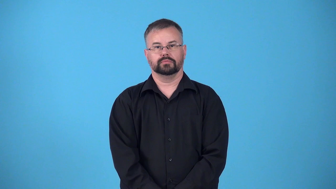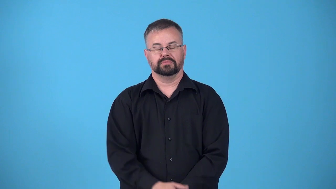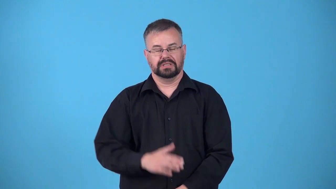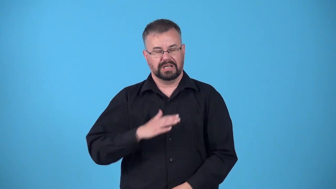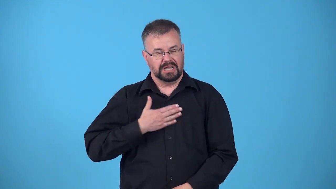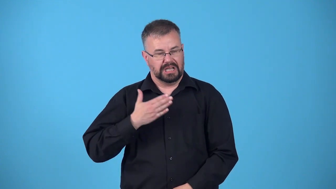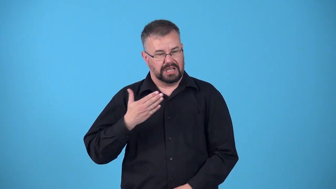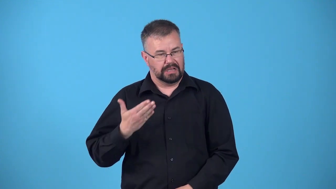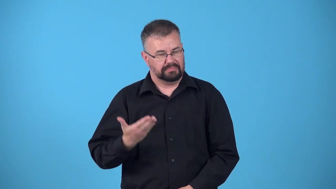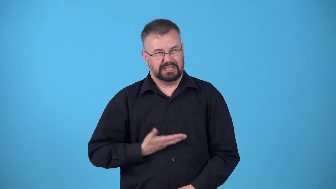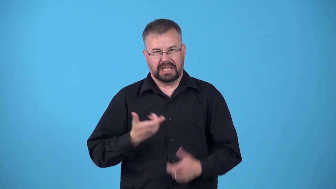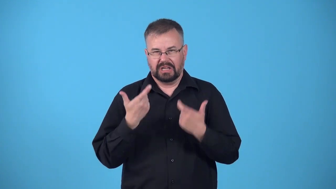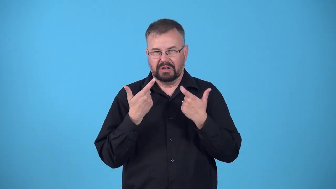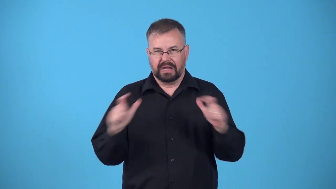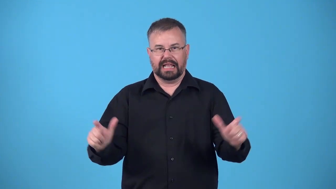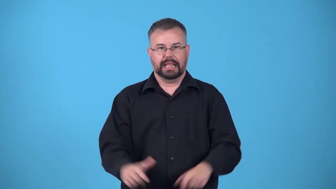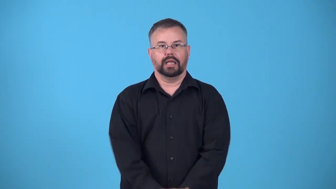tear apart